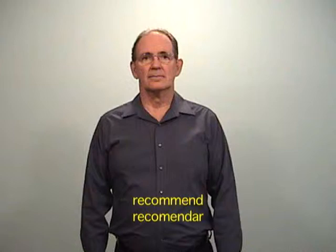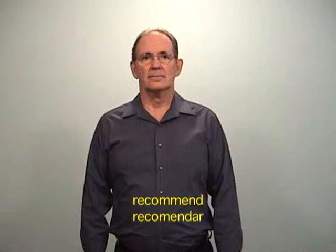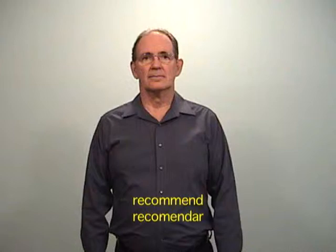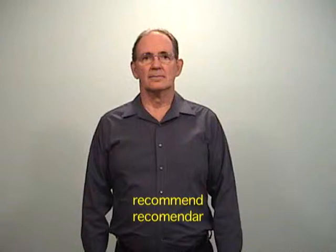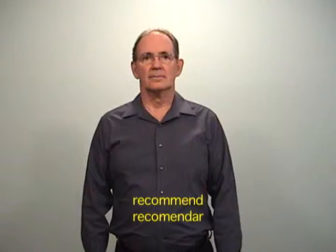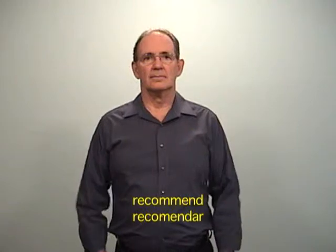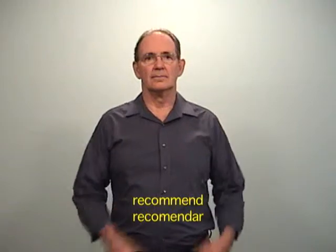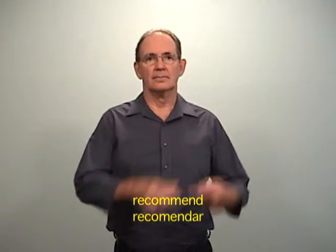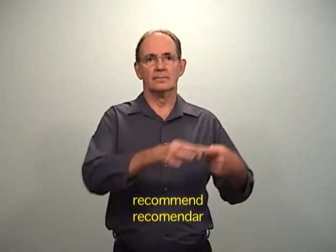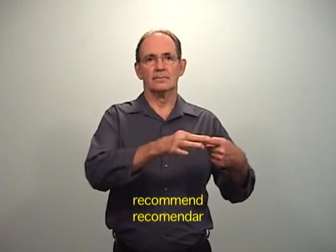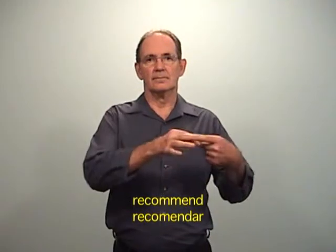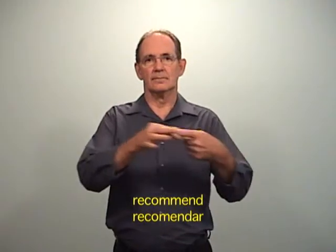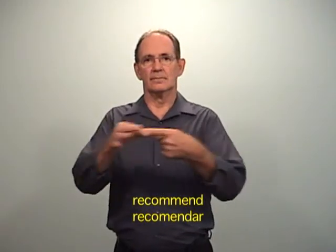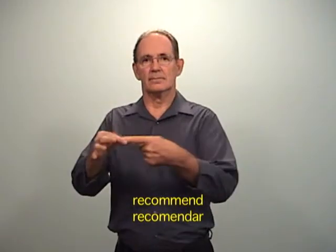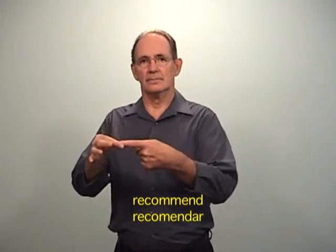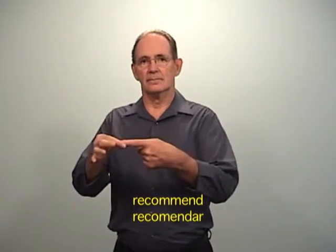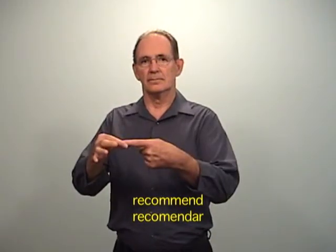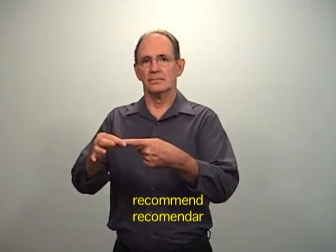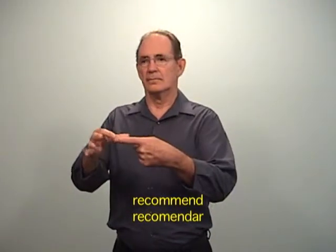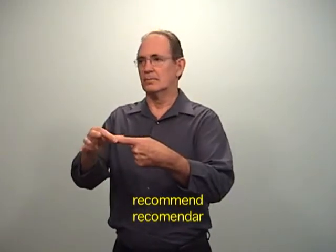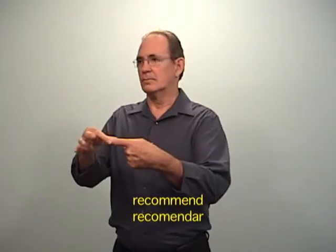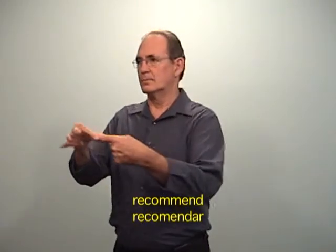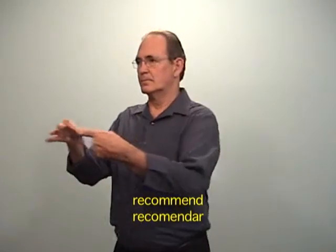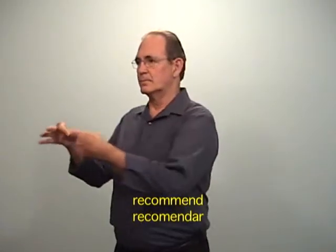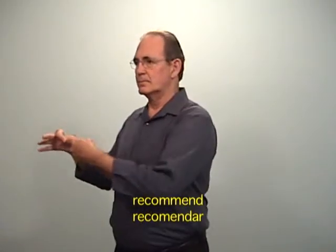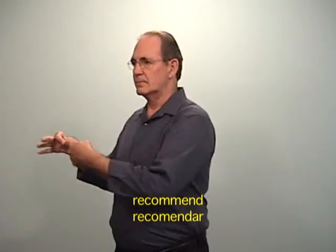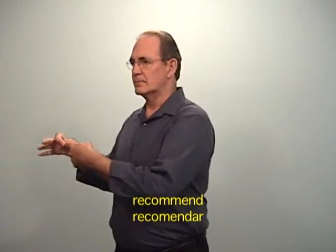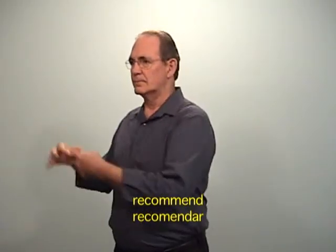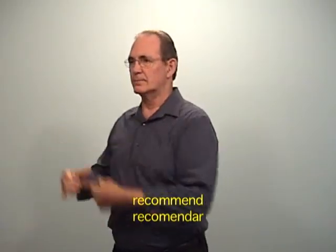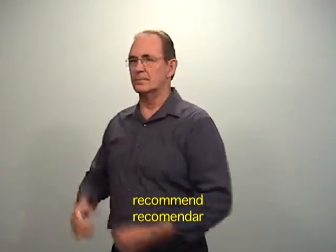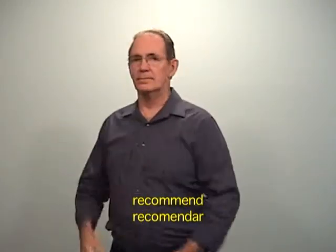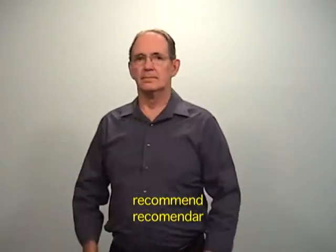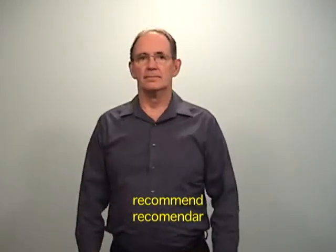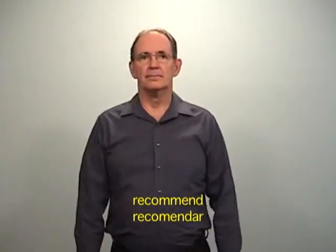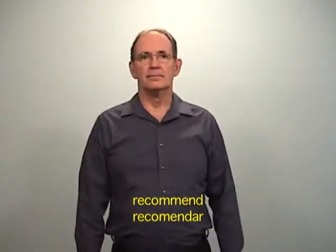Recommend